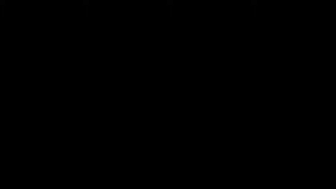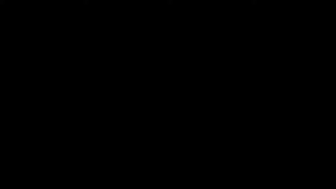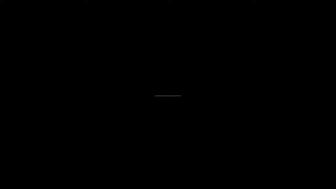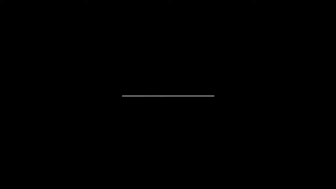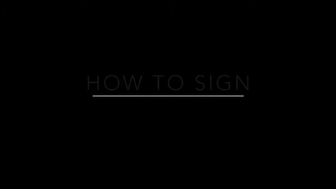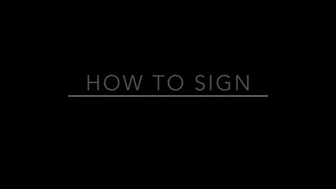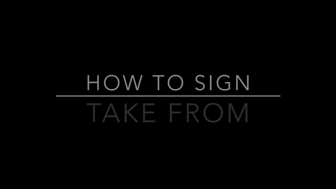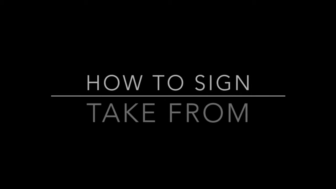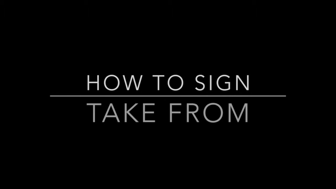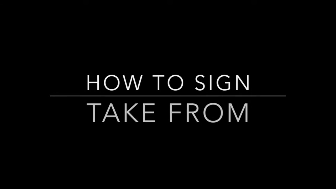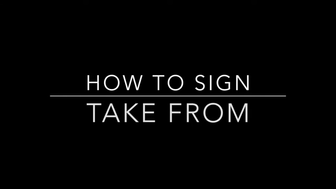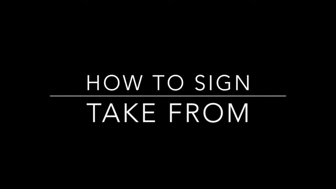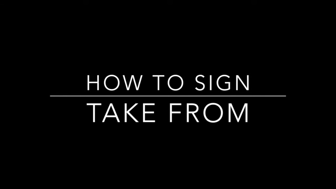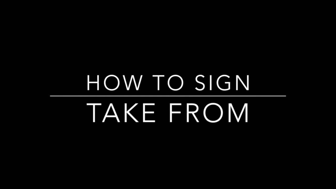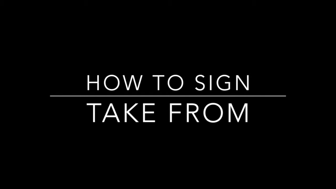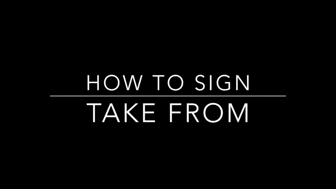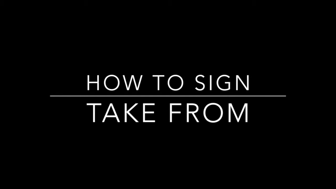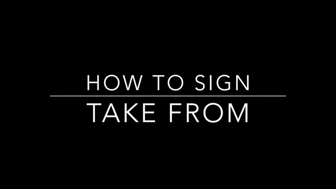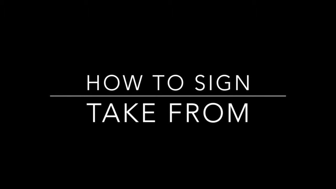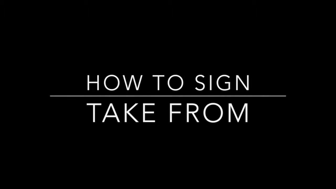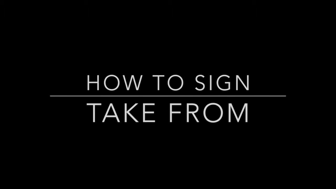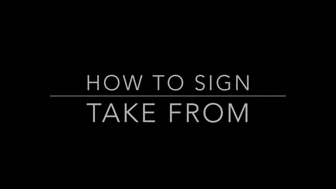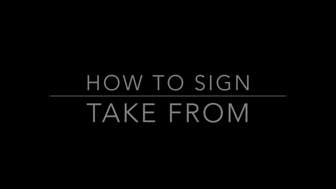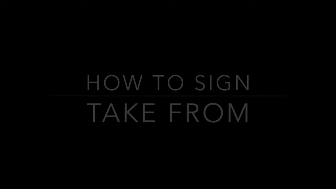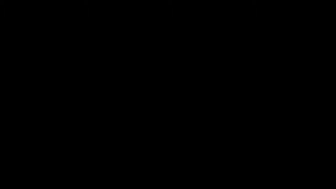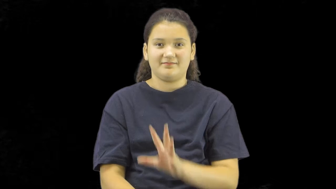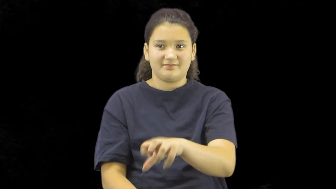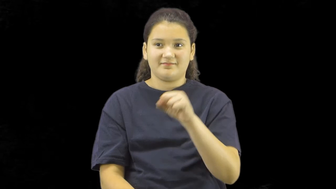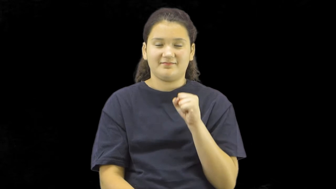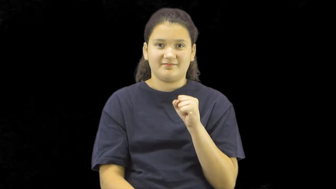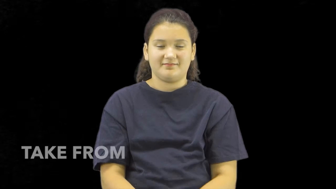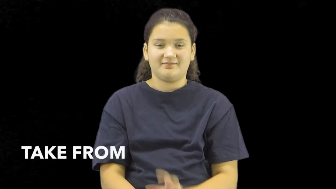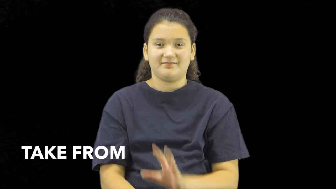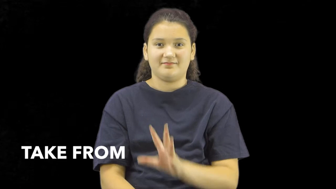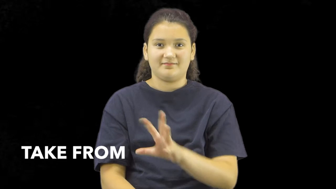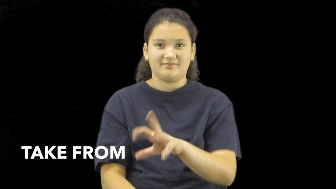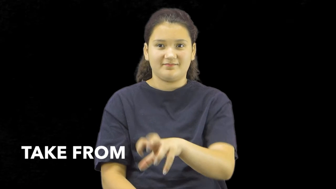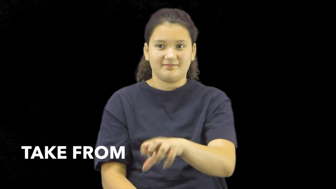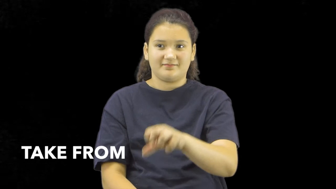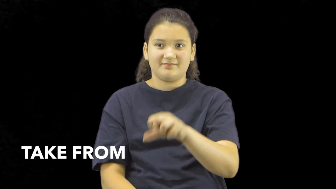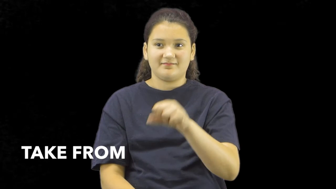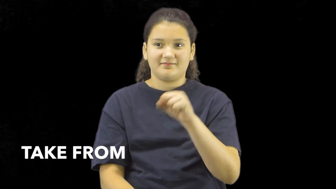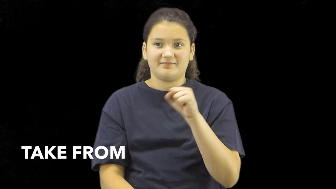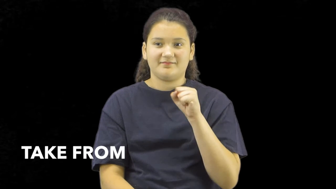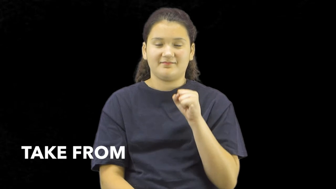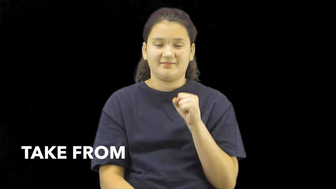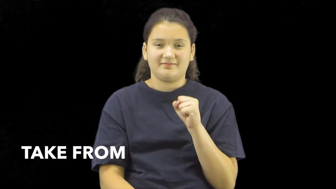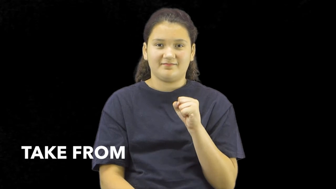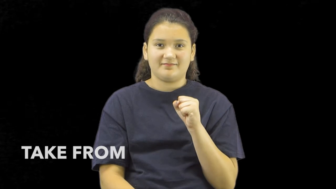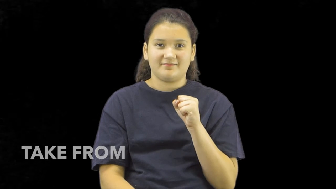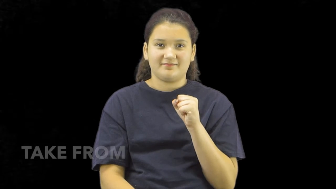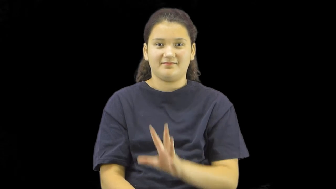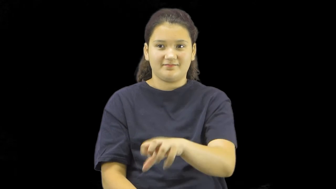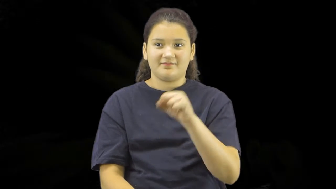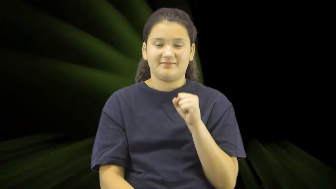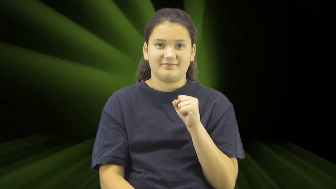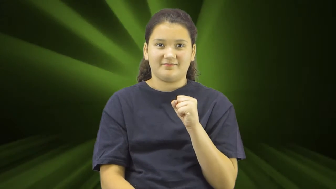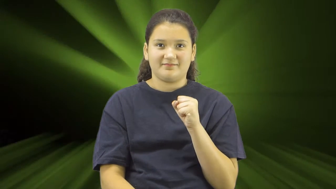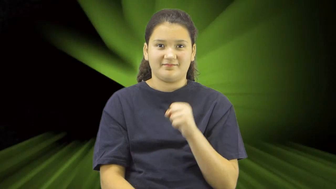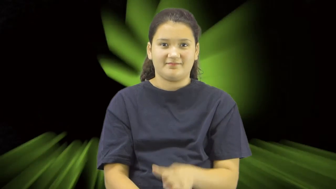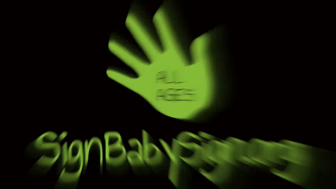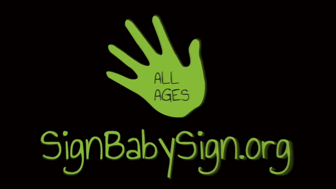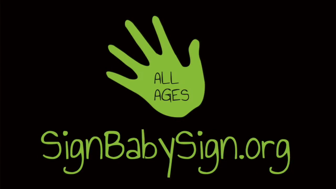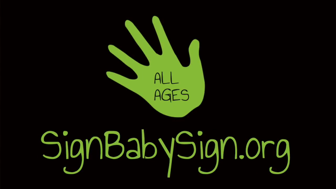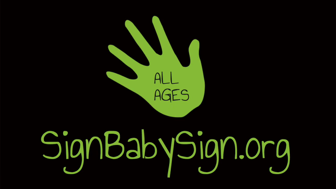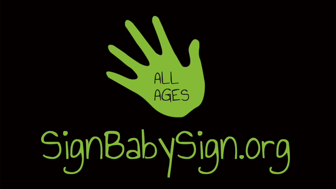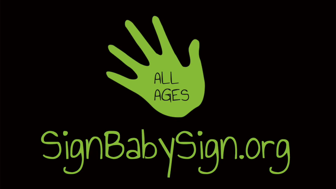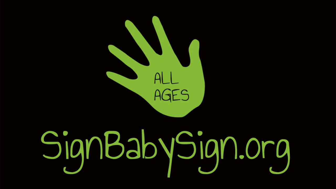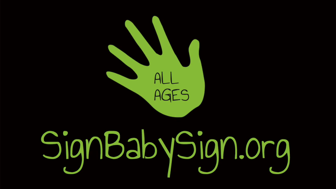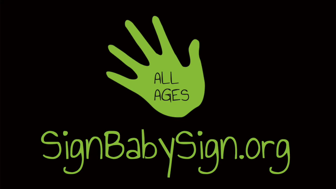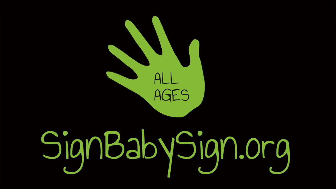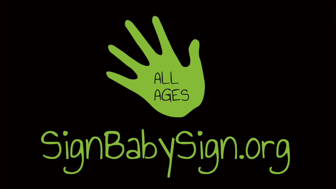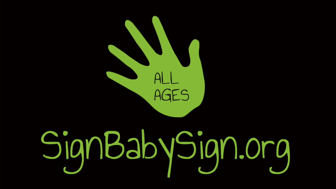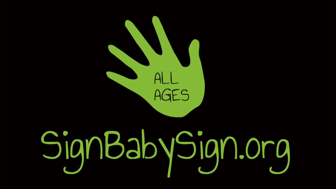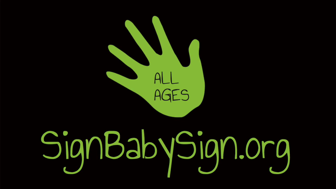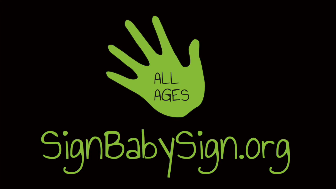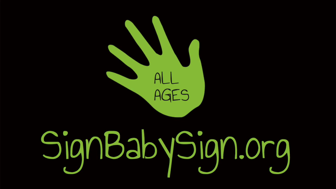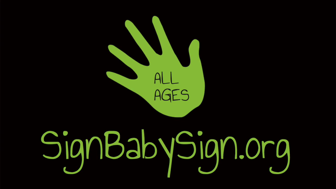Take From